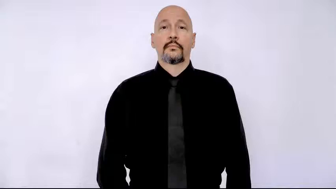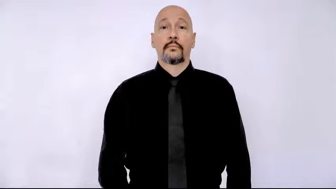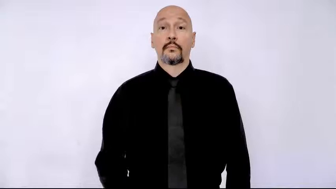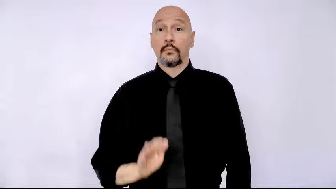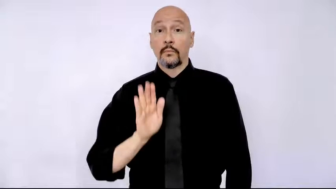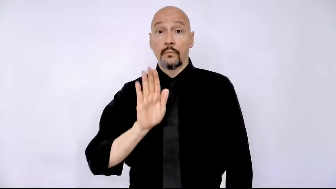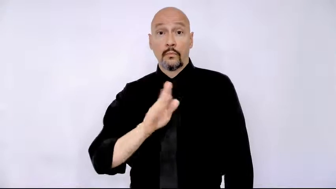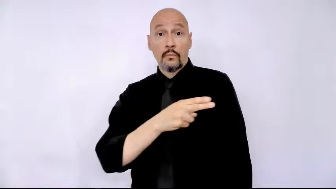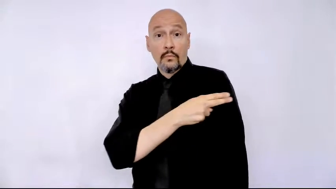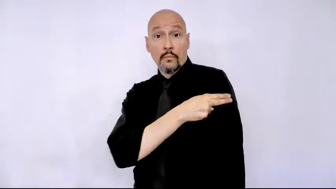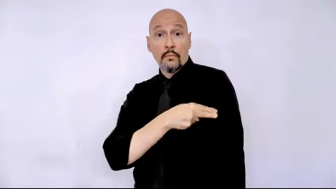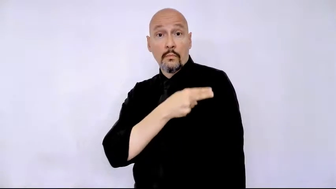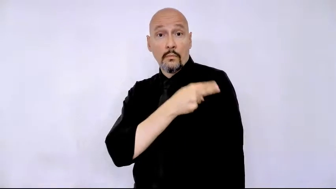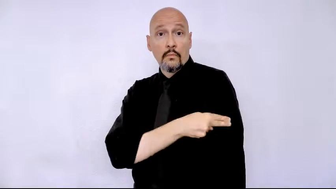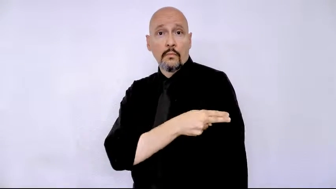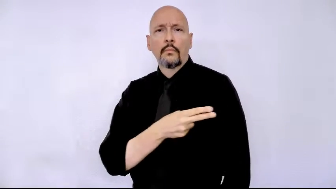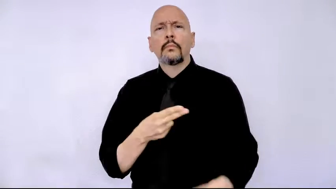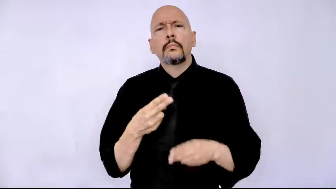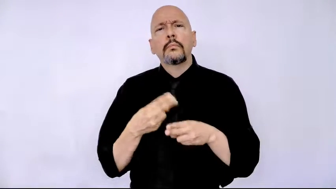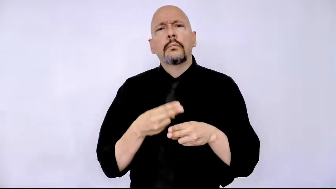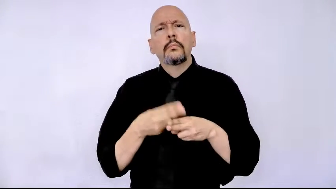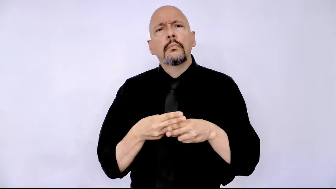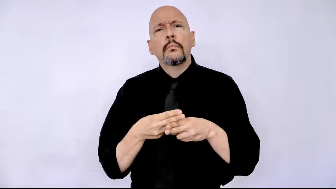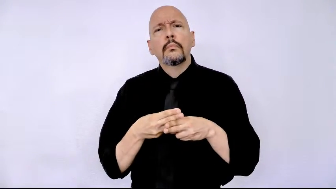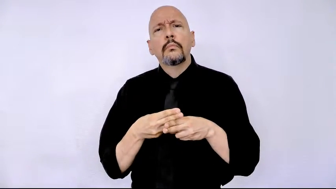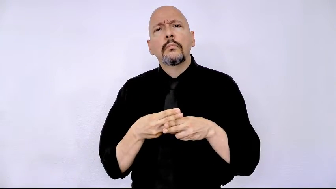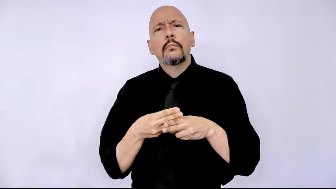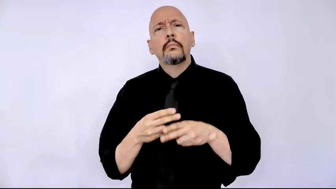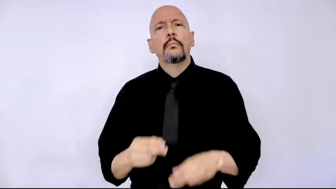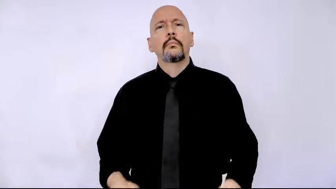your hospital what name